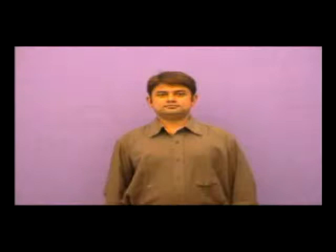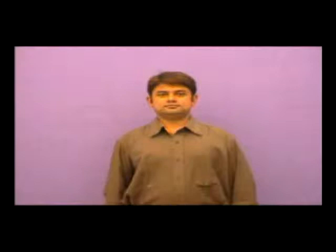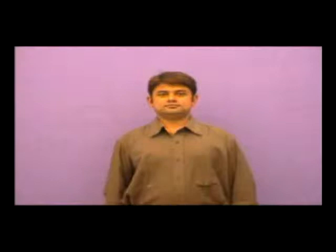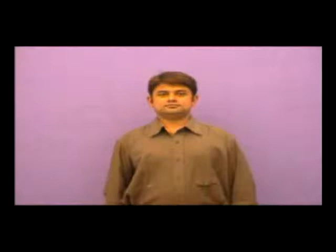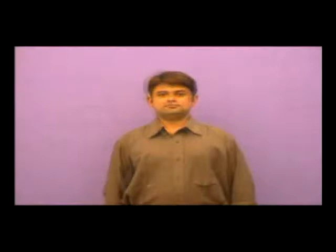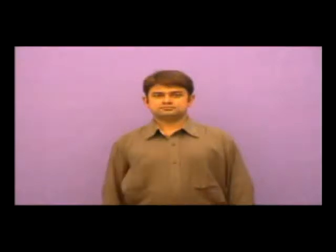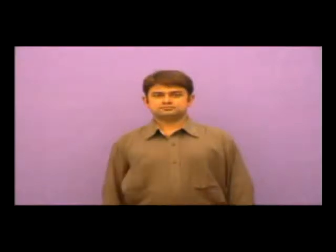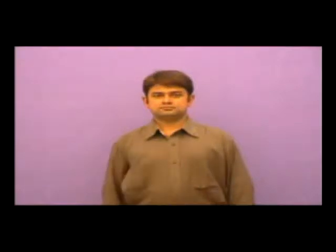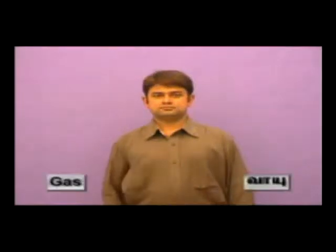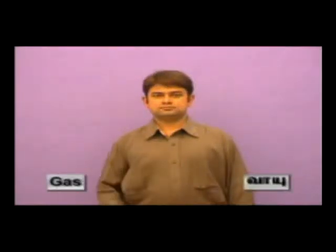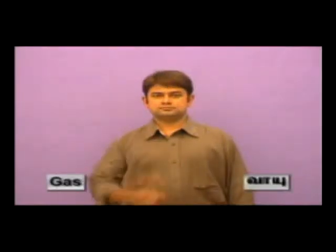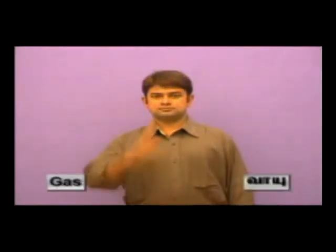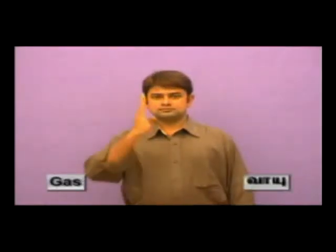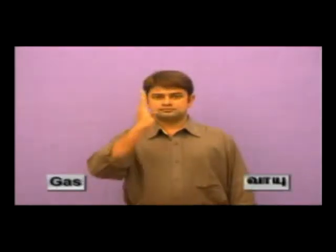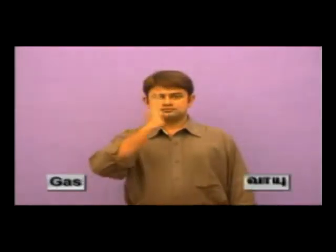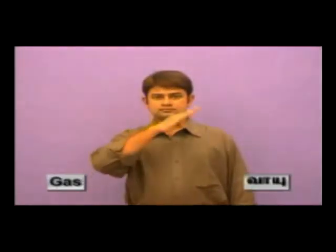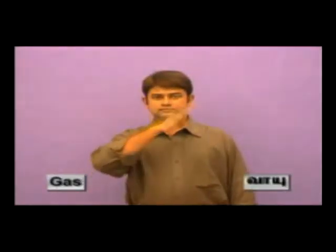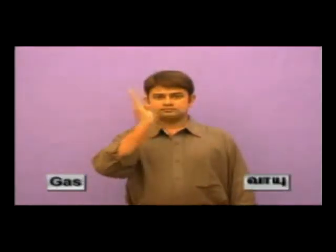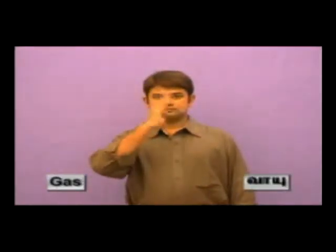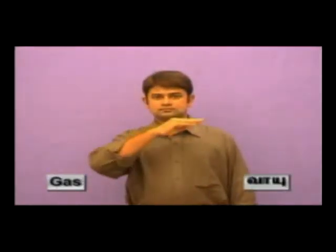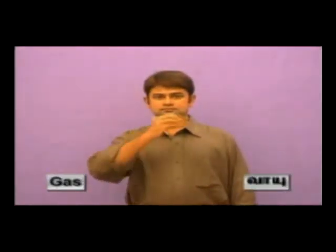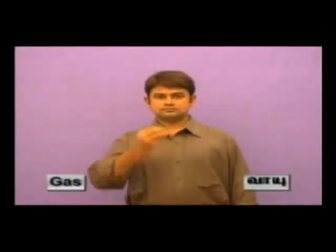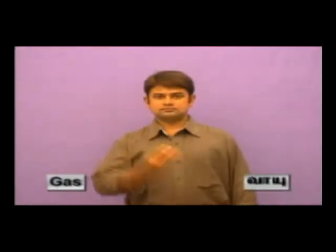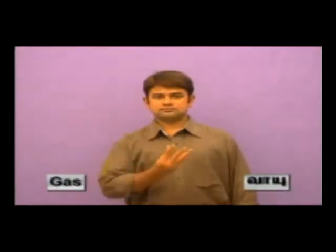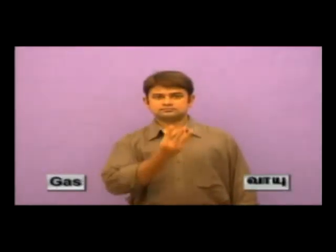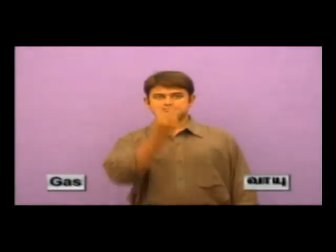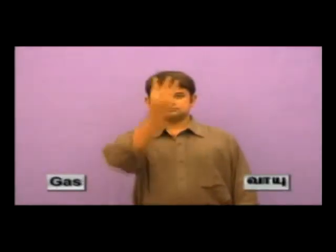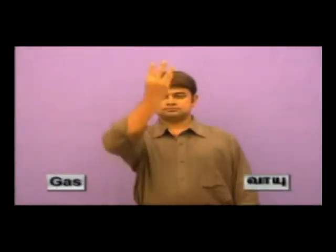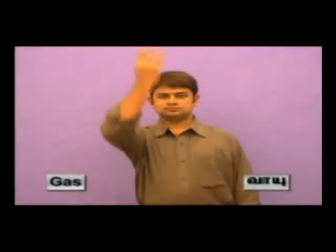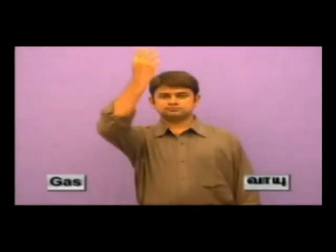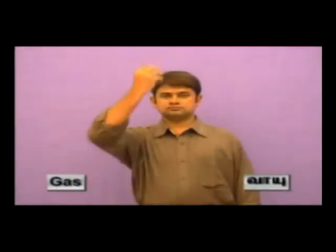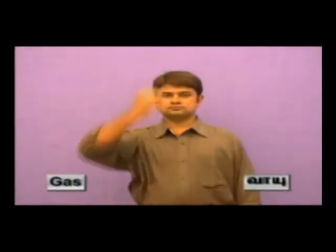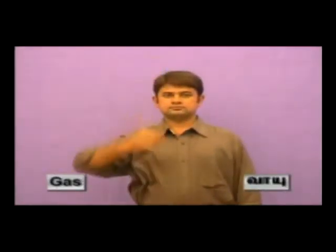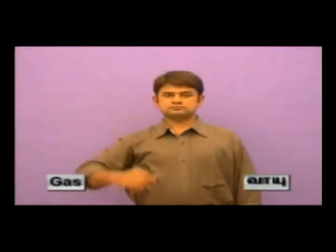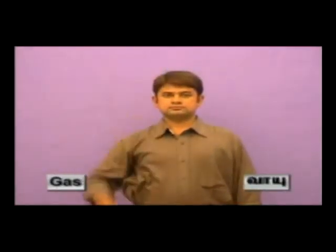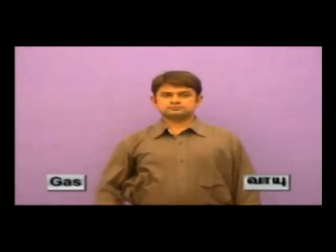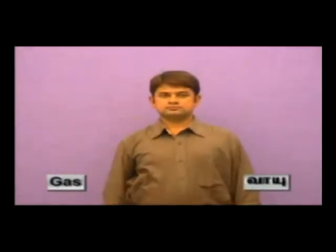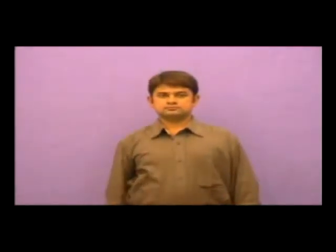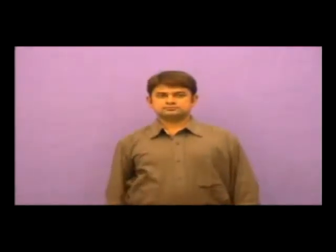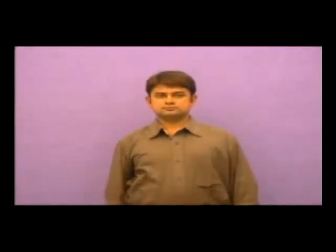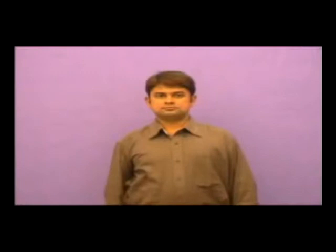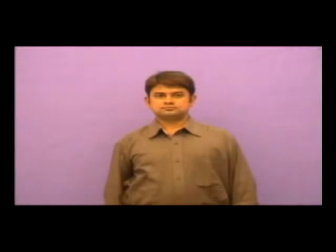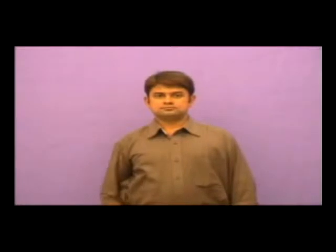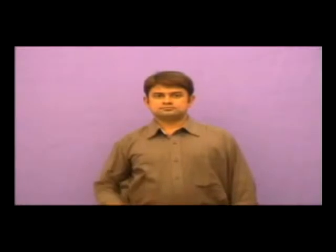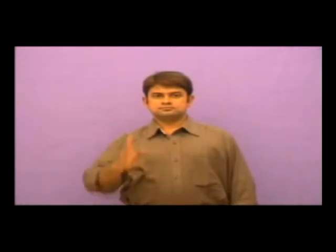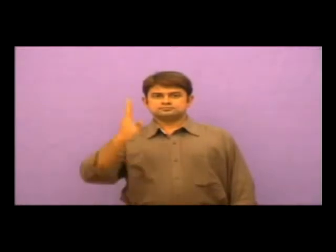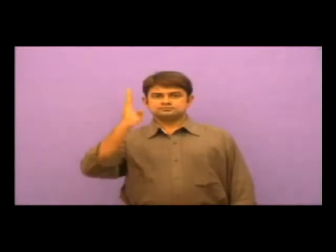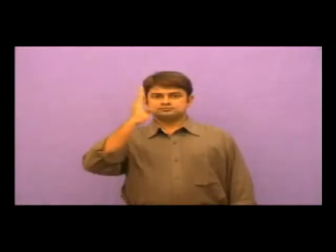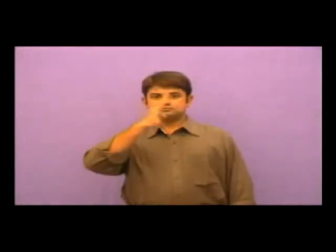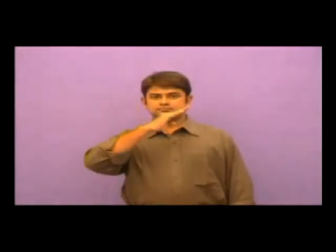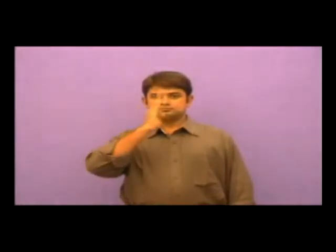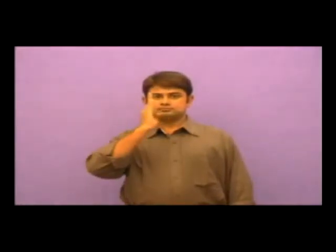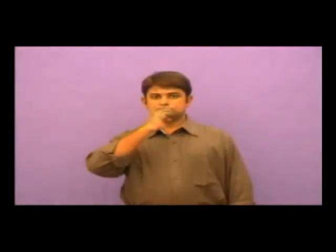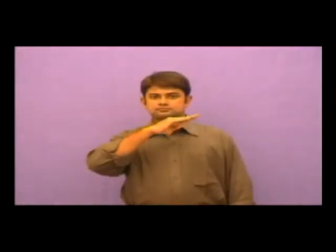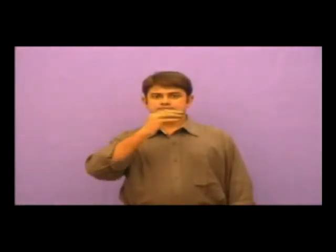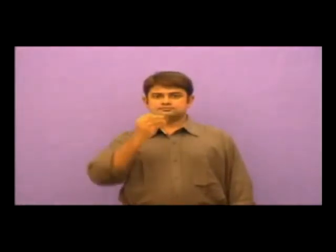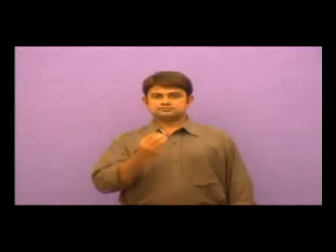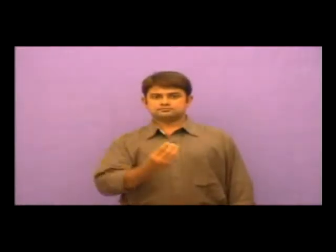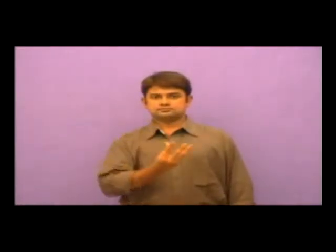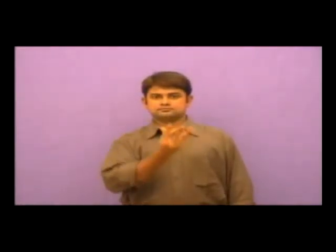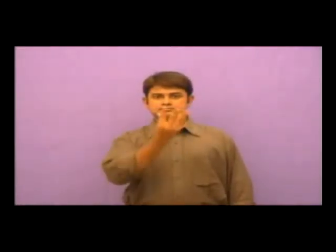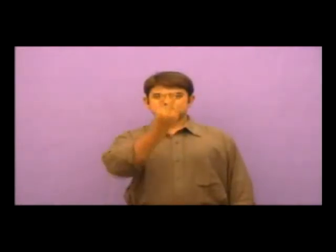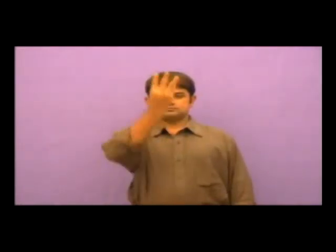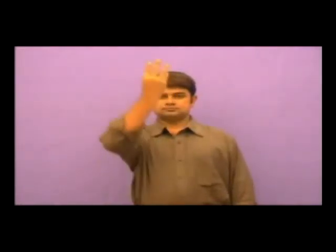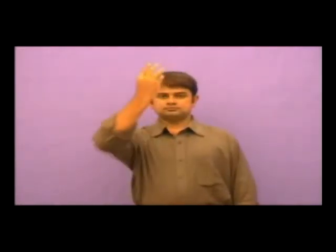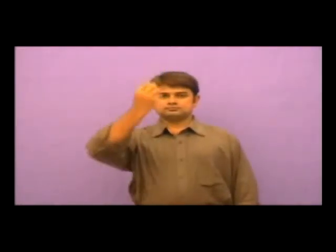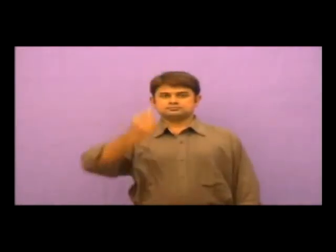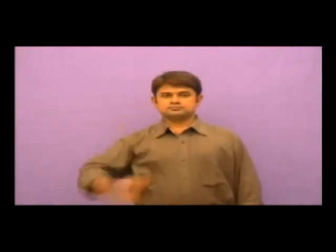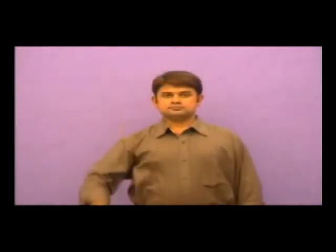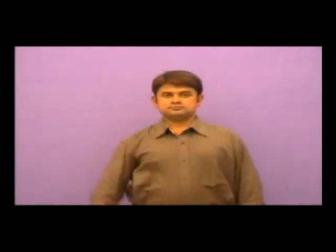Gas